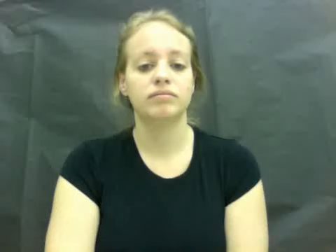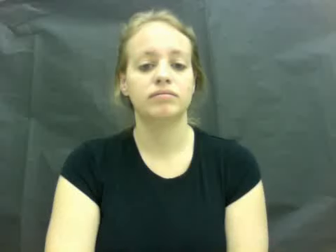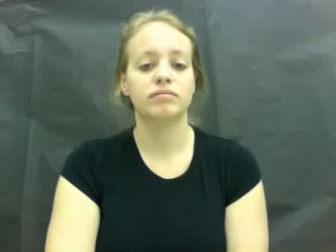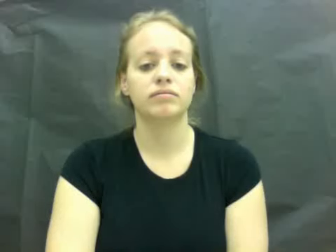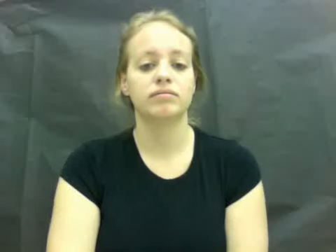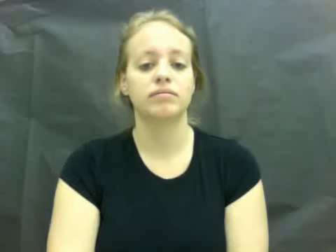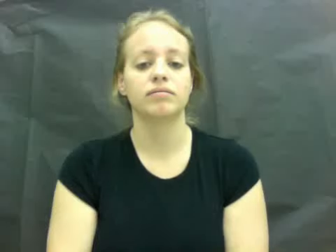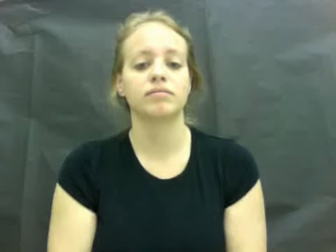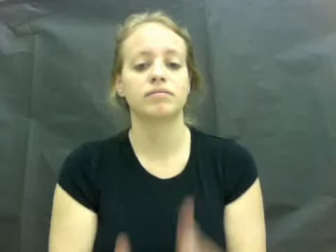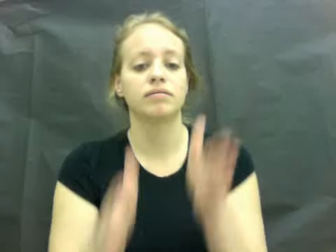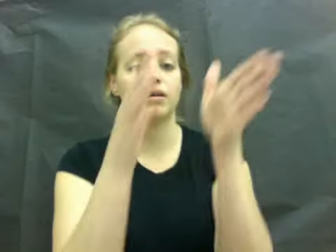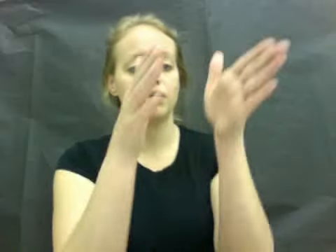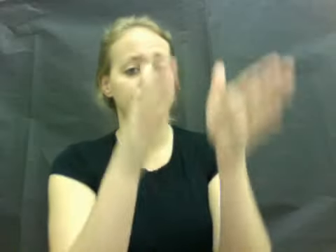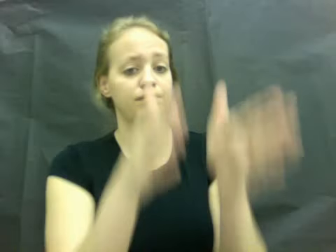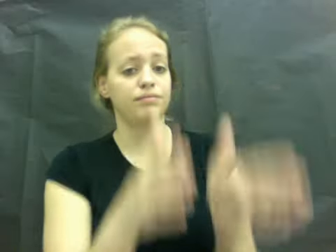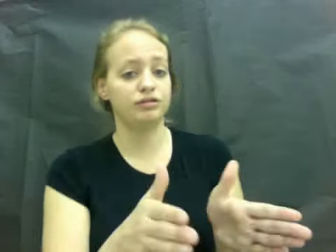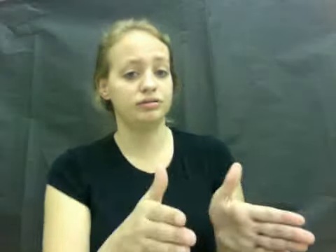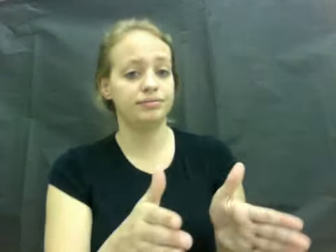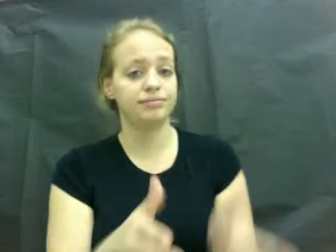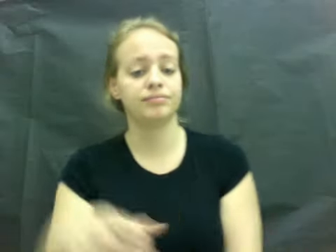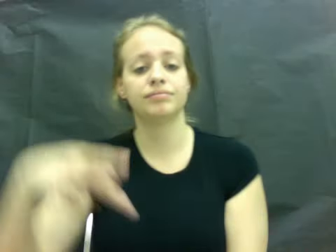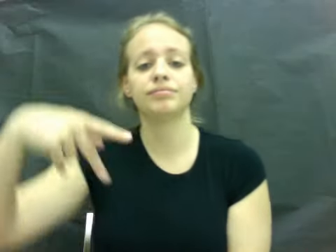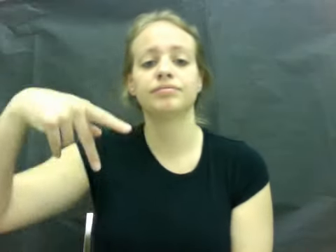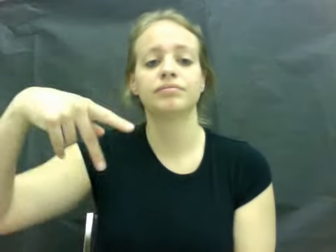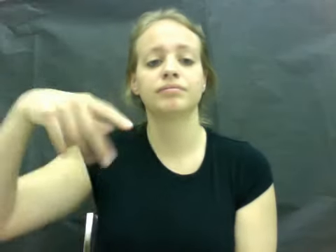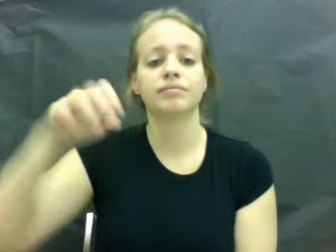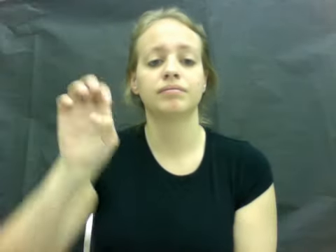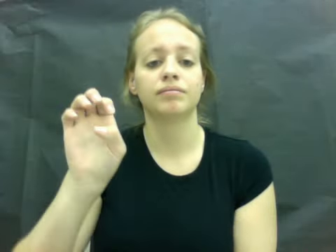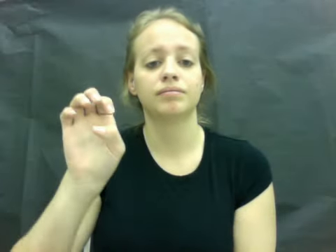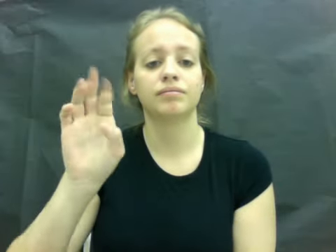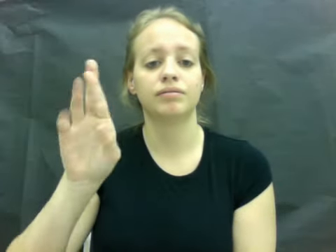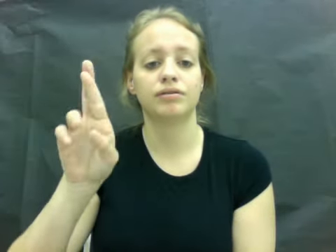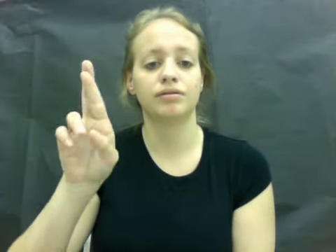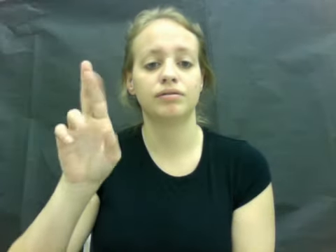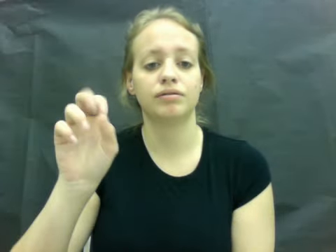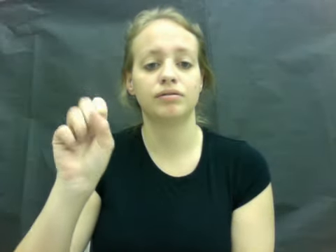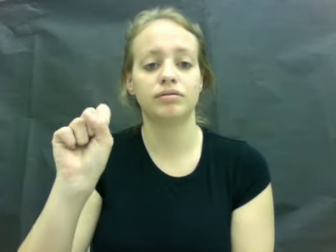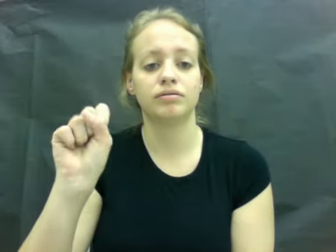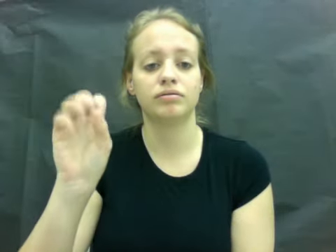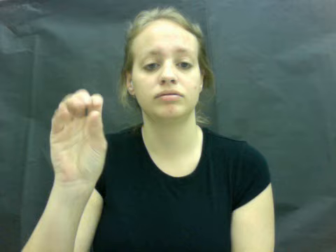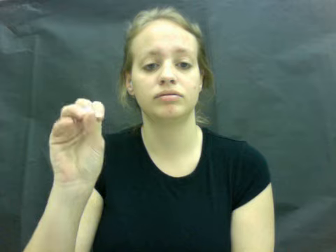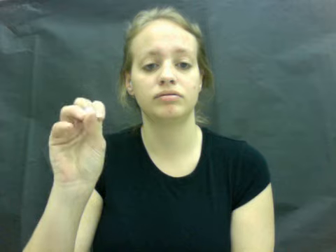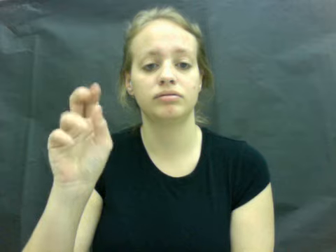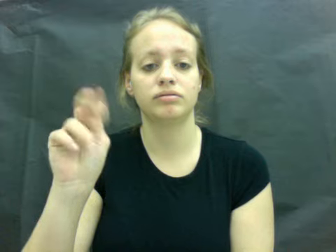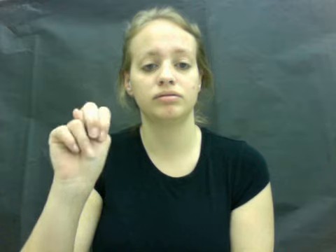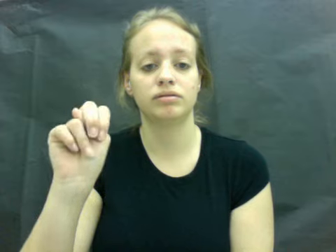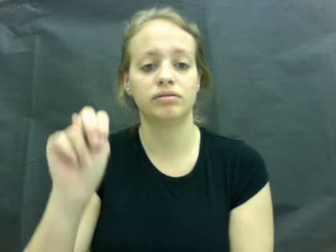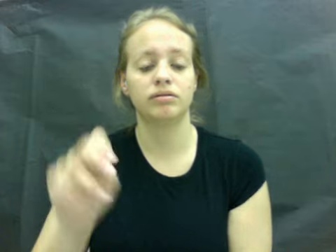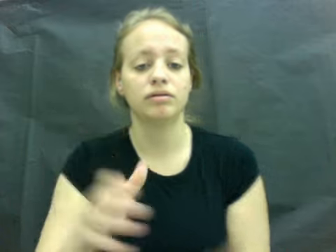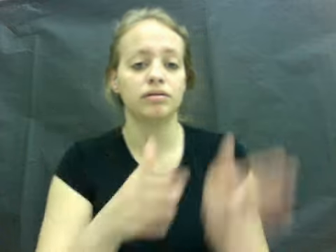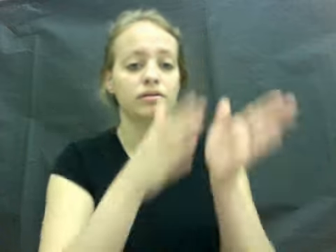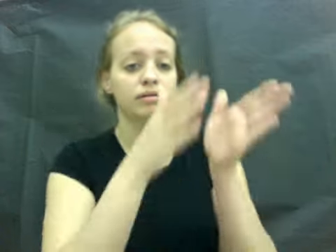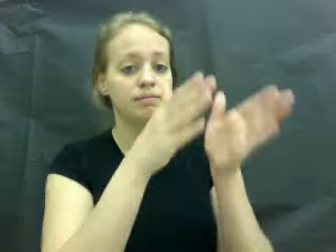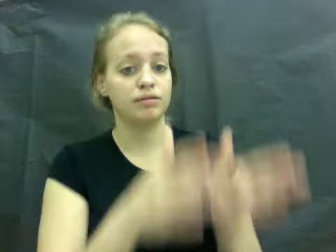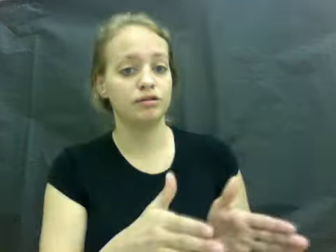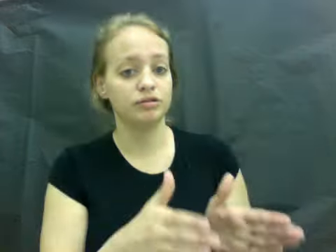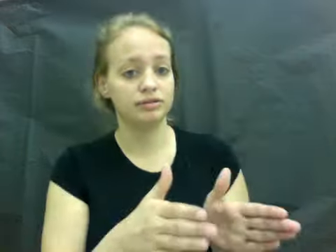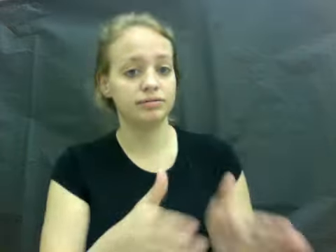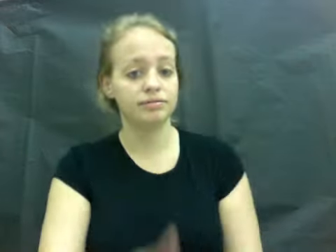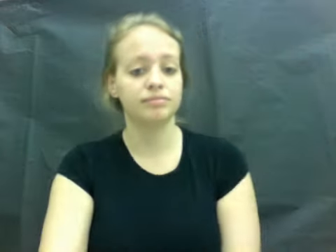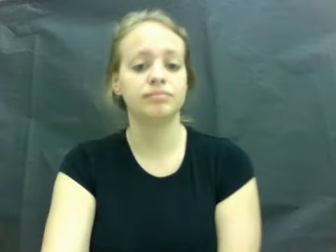person